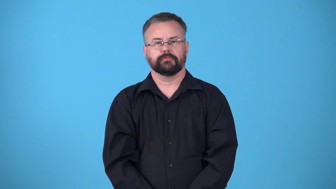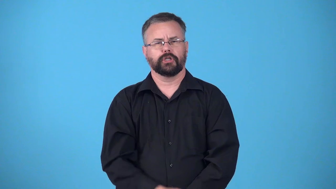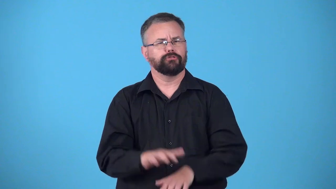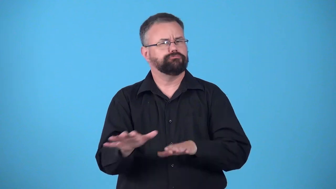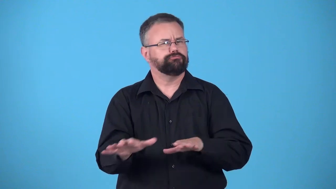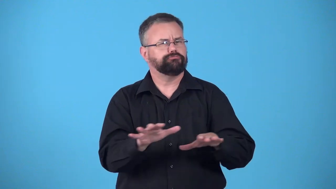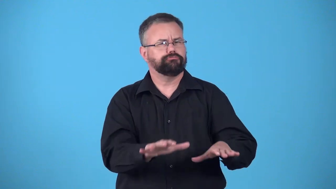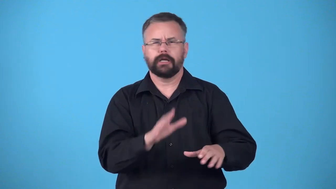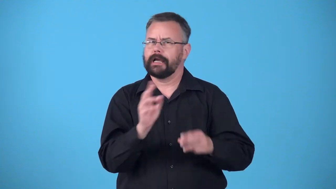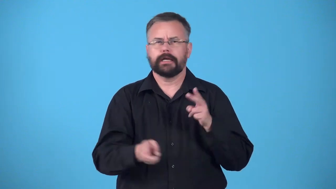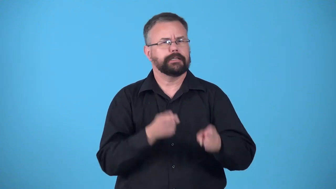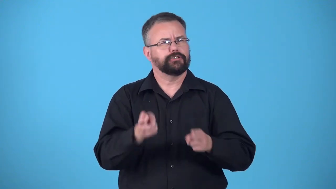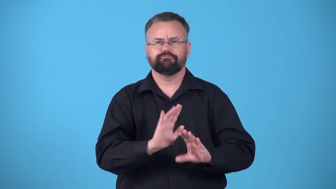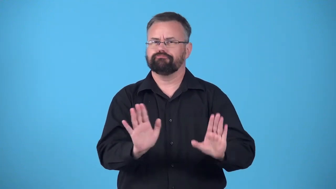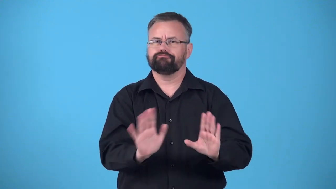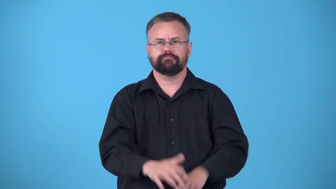at your leisure